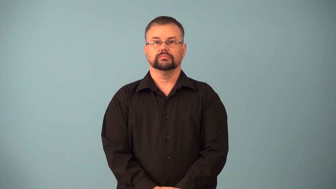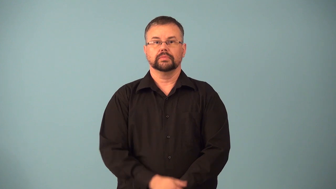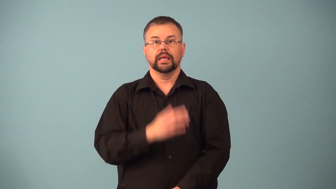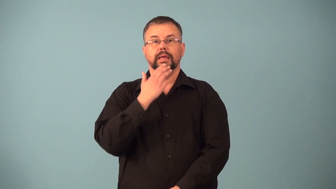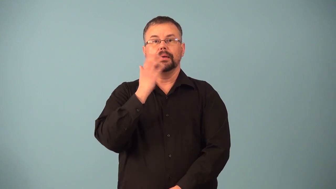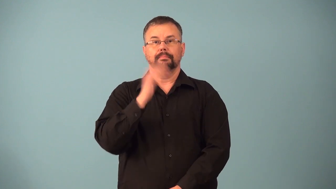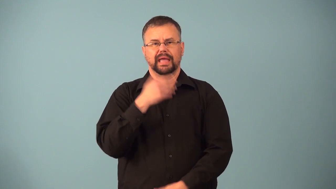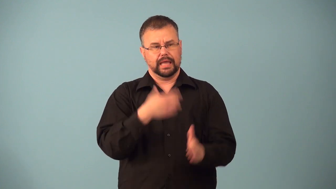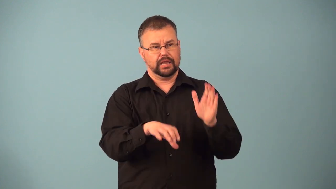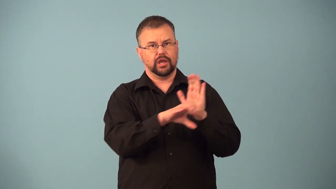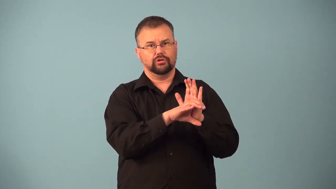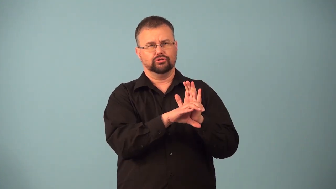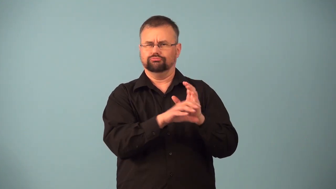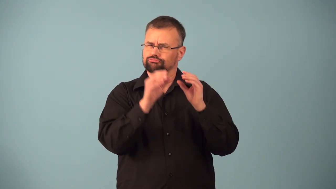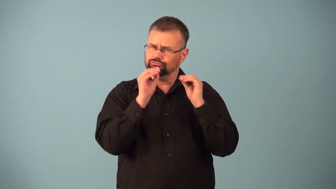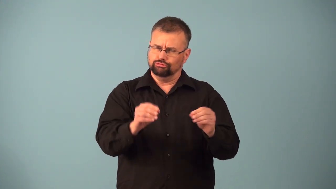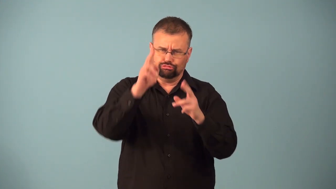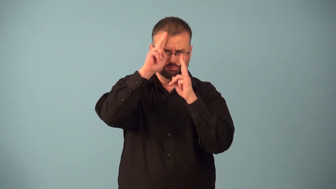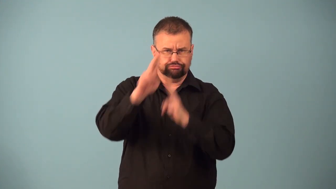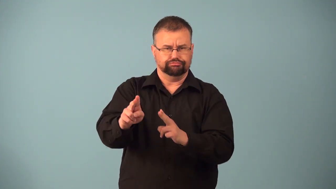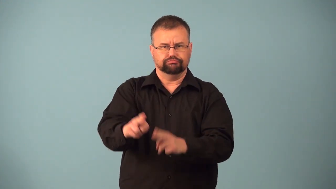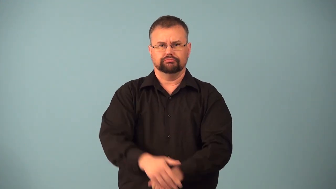low,ignoble-character